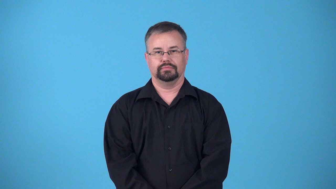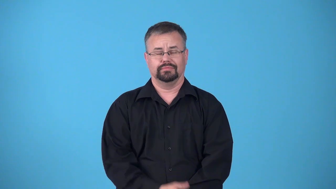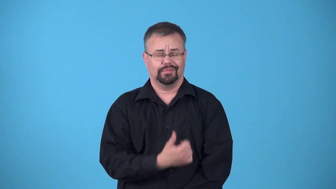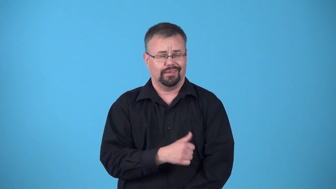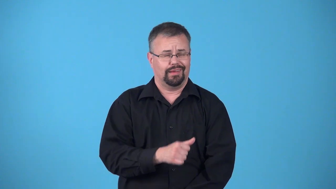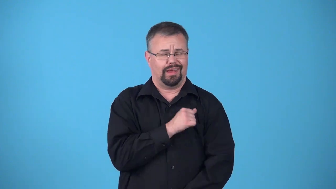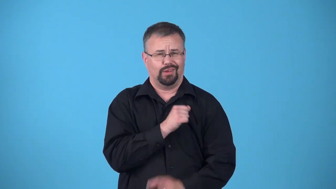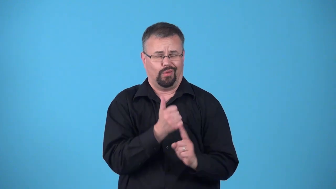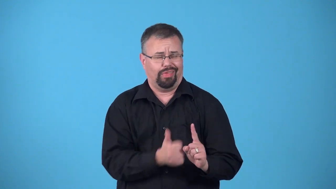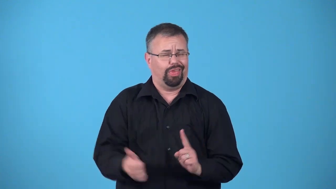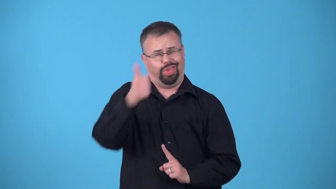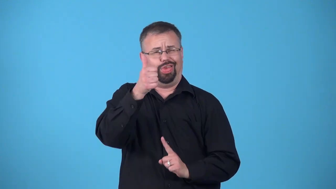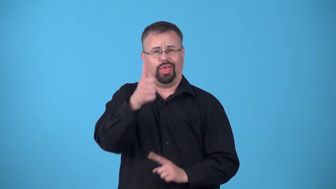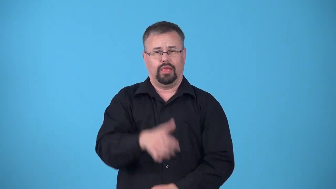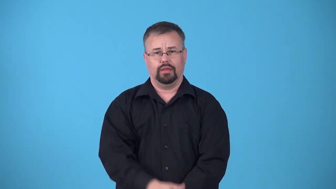holier than thou